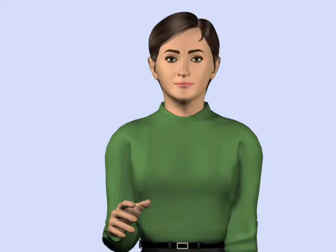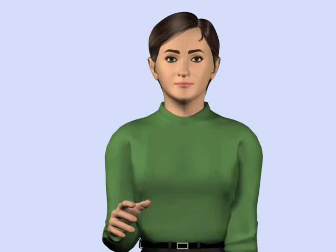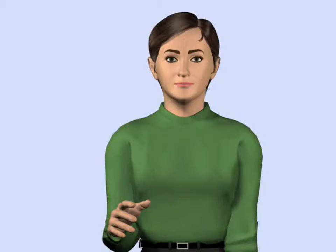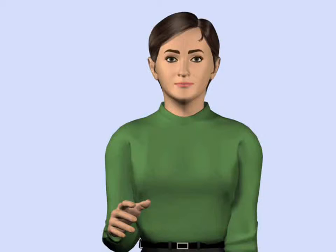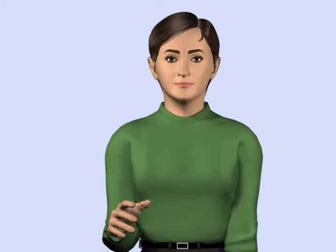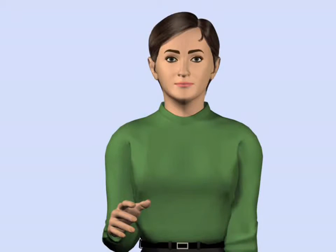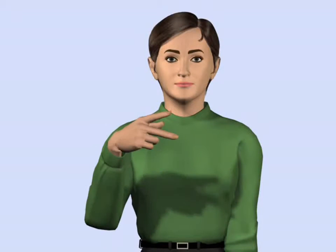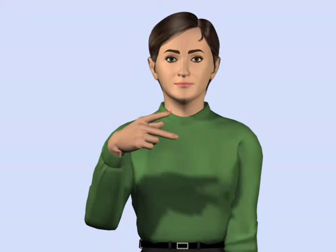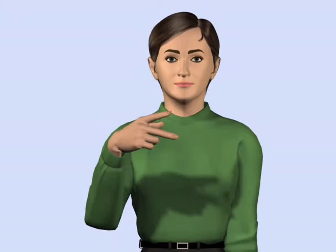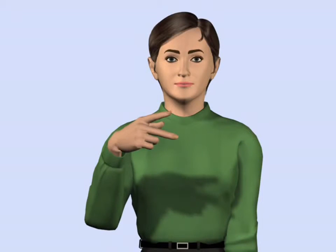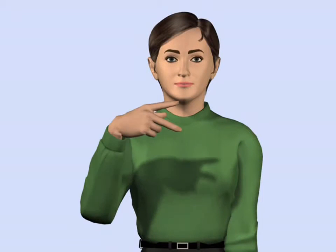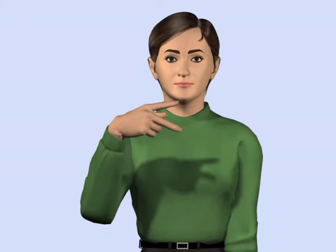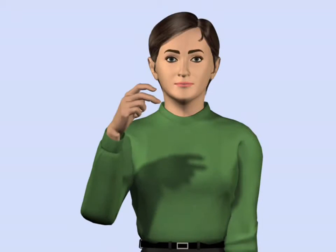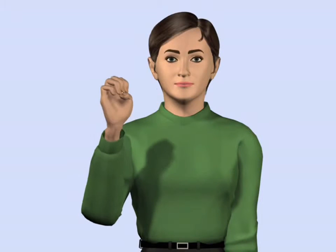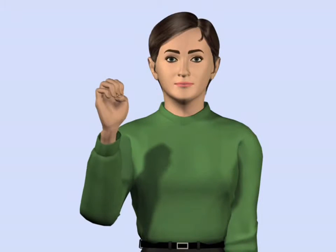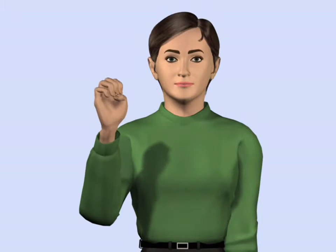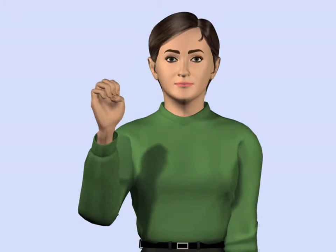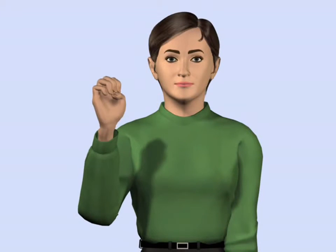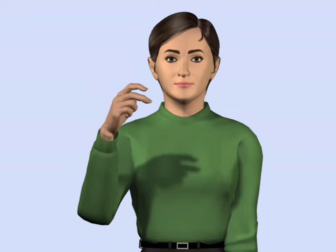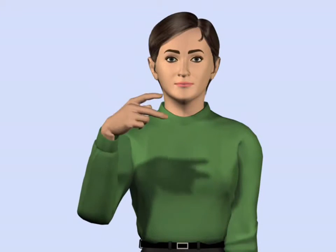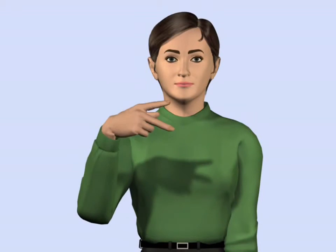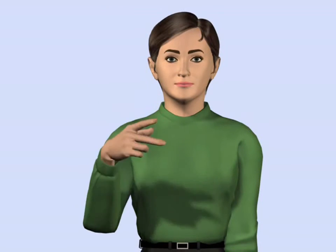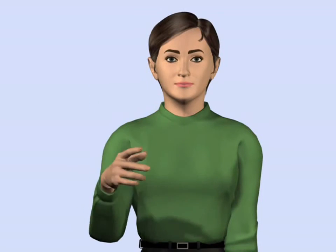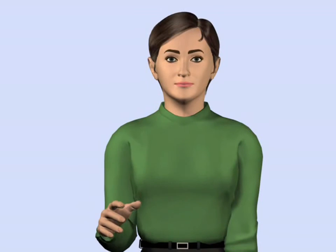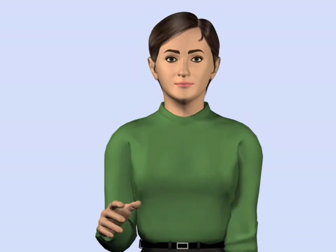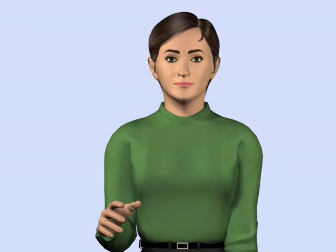peep-candy